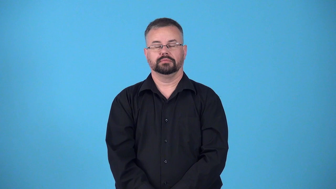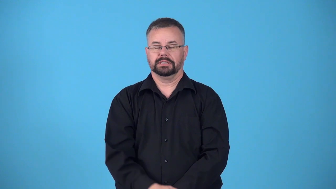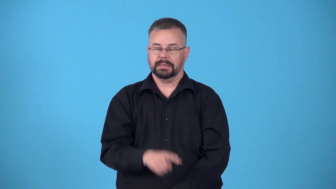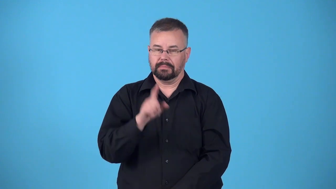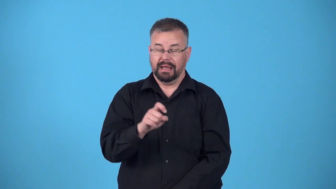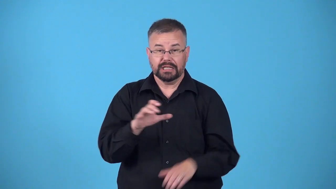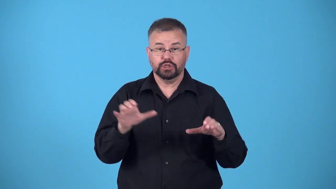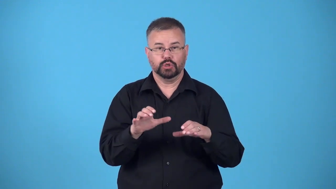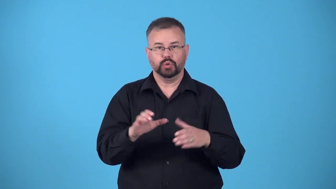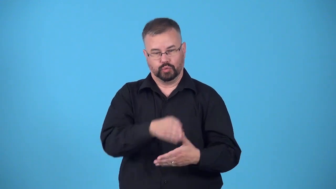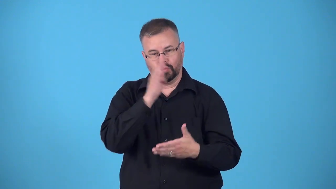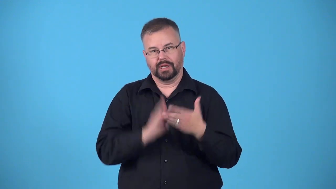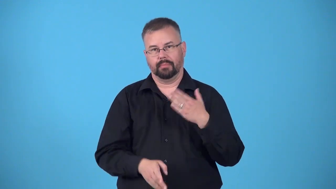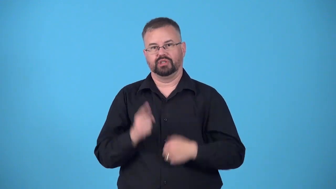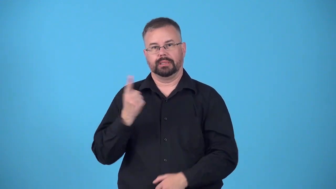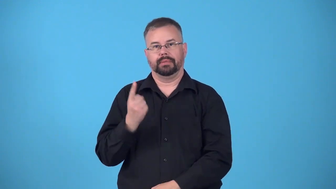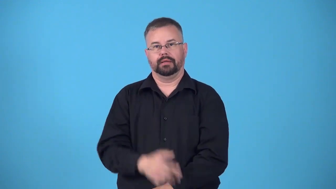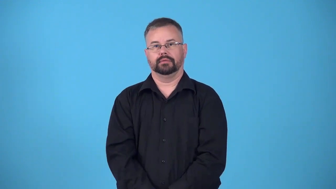resort to